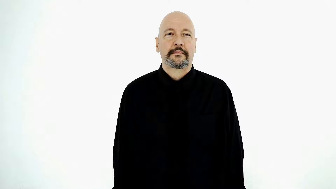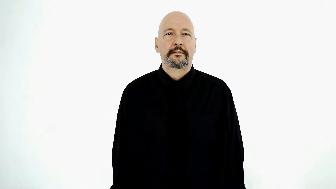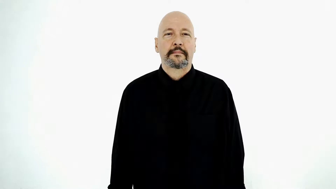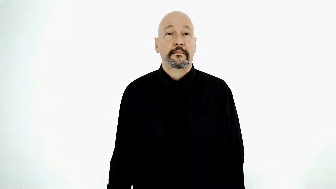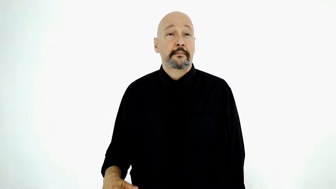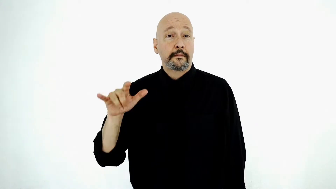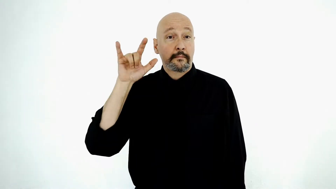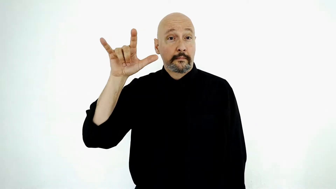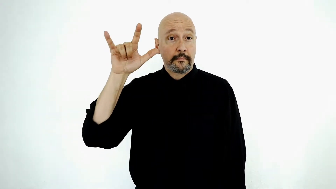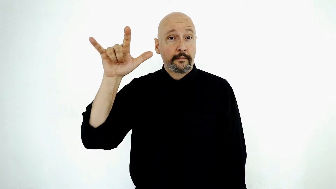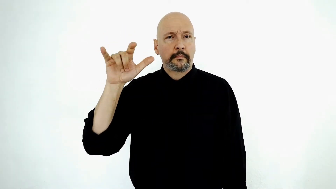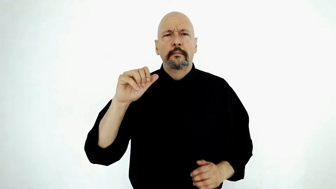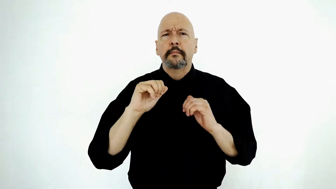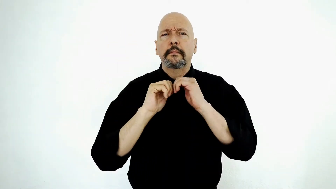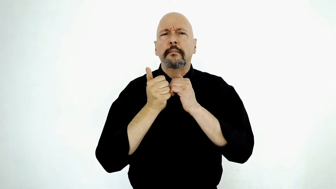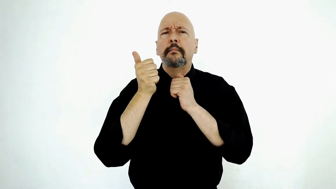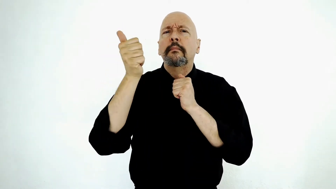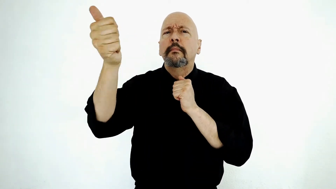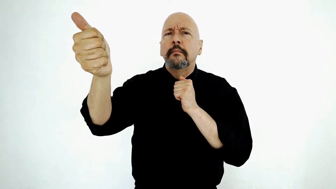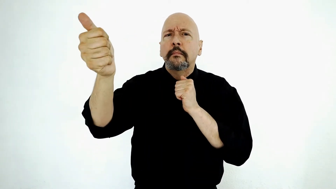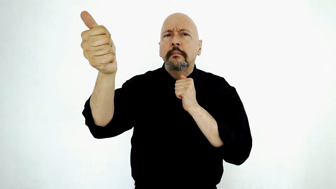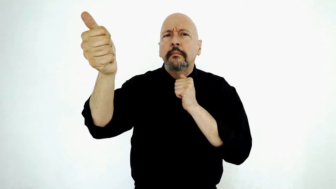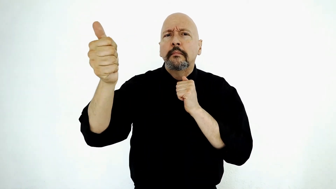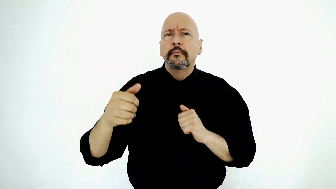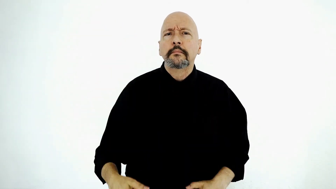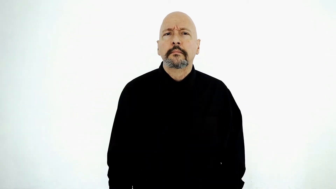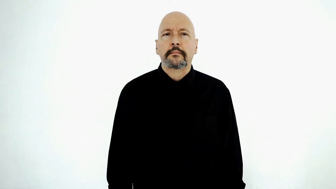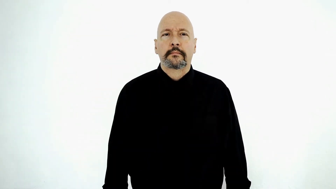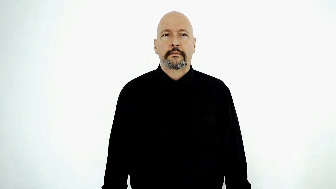AIRPORT, HOW FAR?